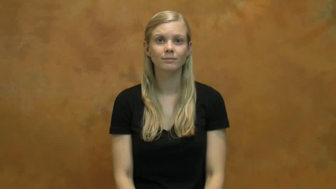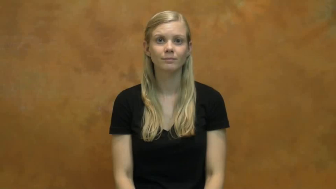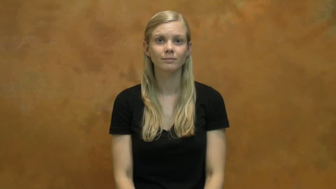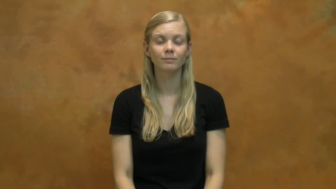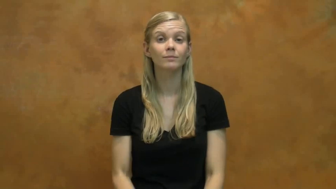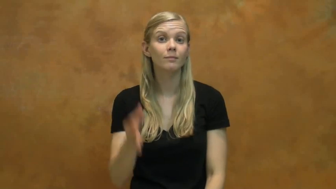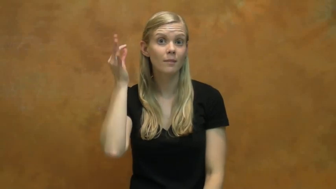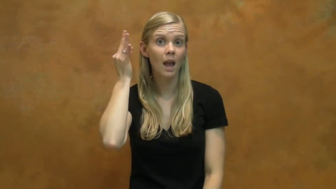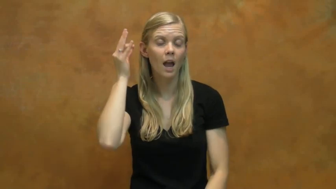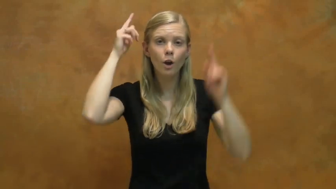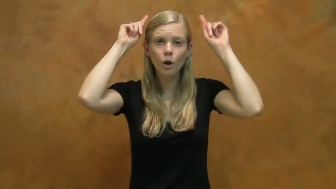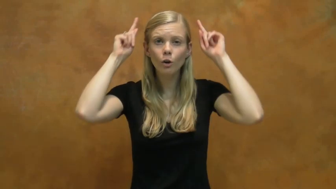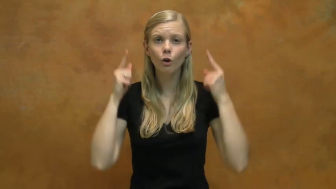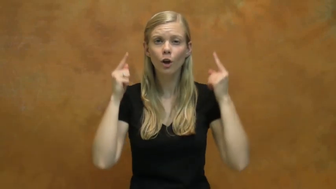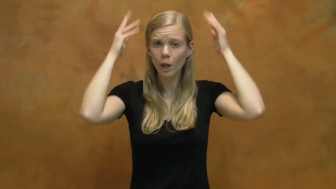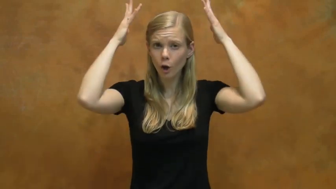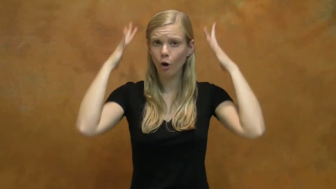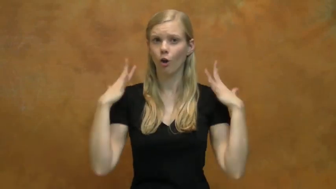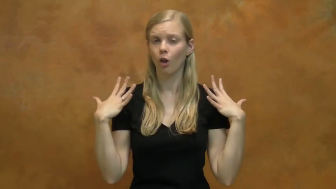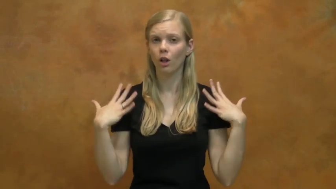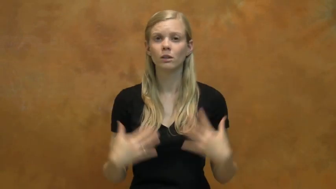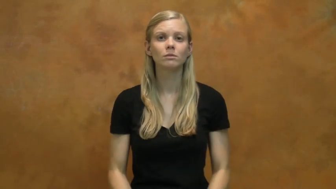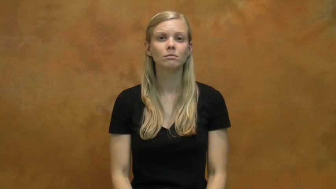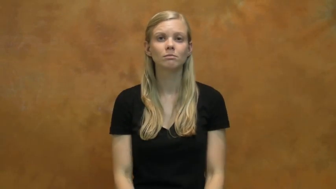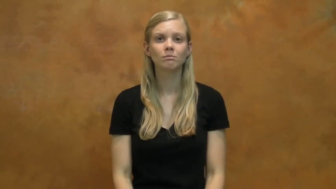curly hair